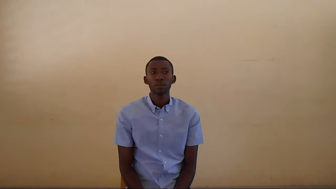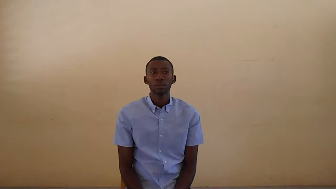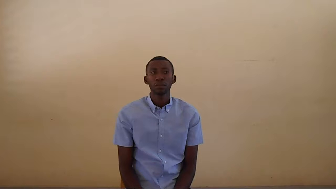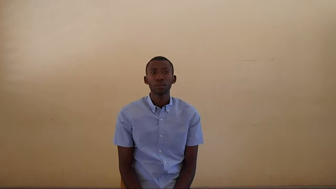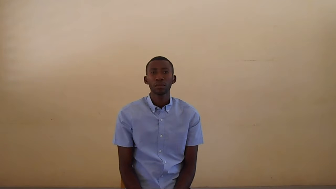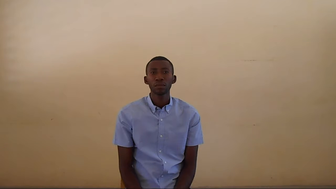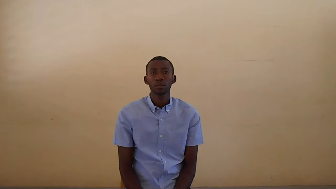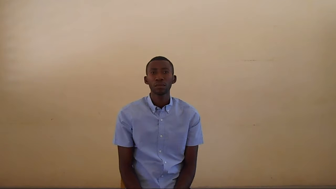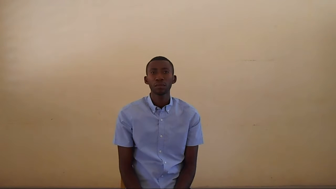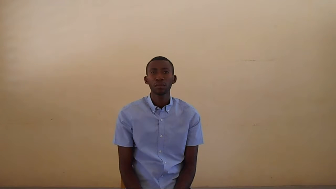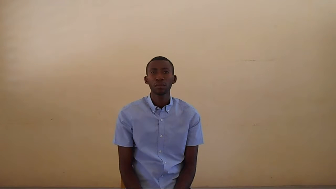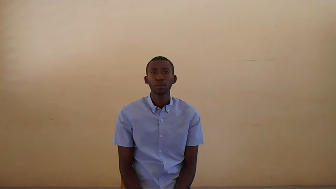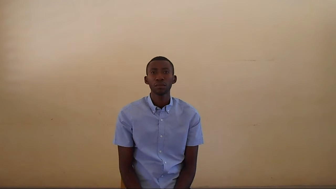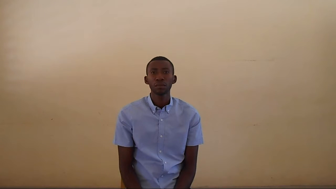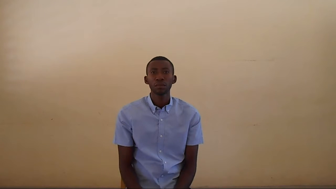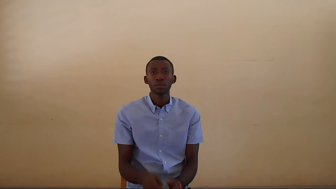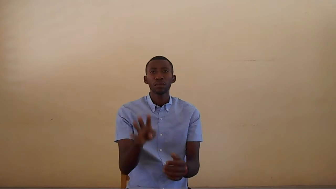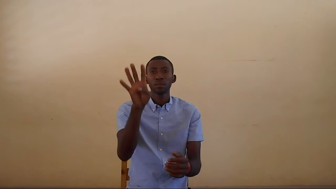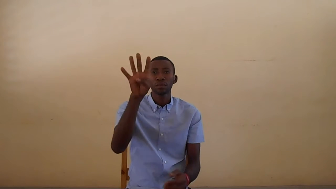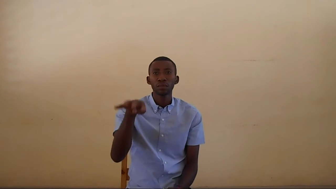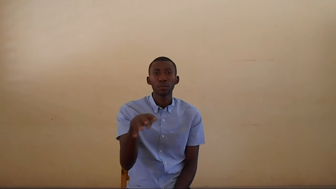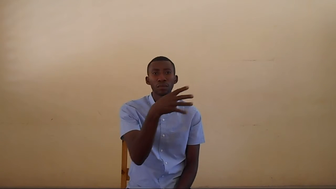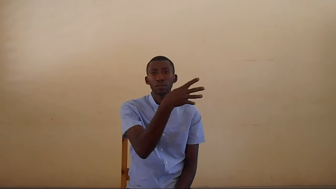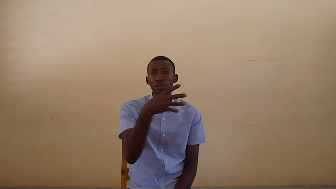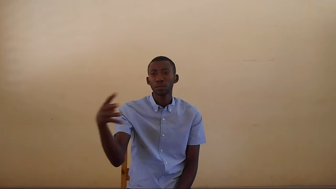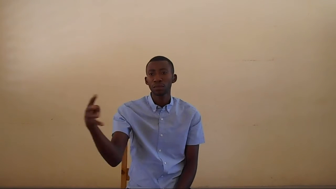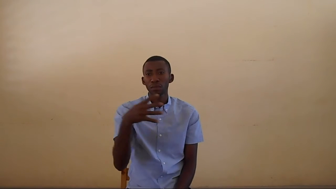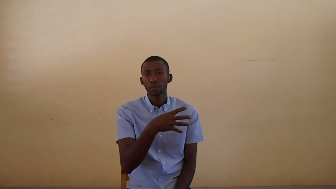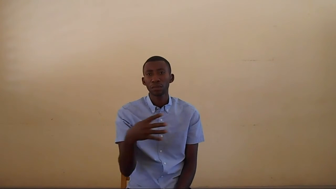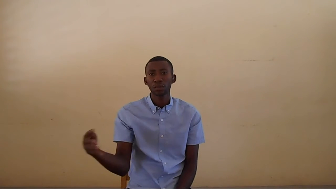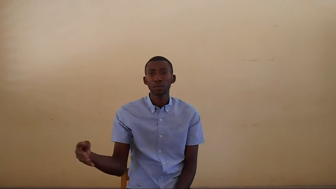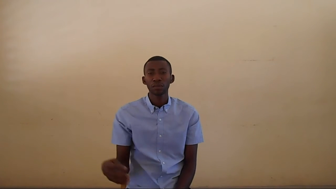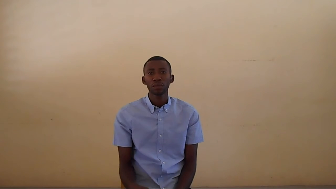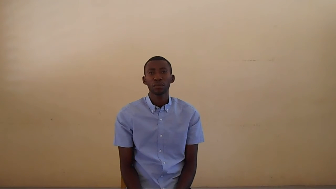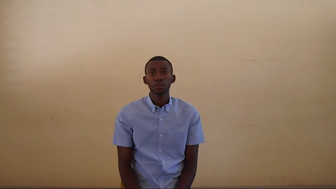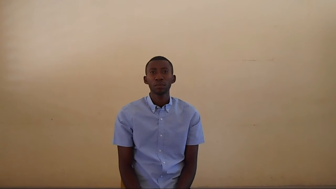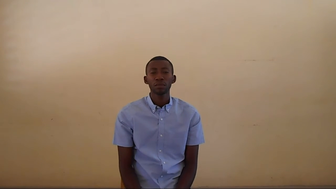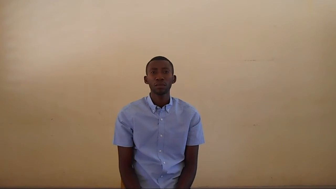plaid